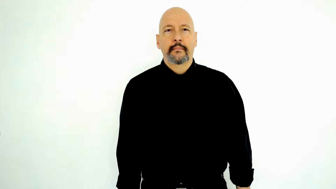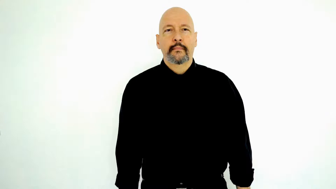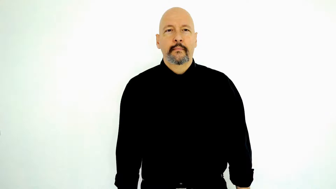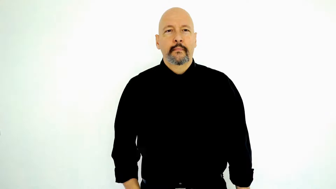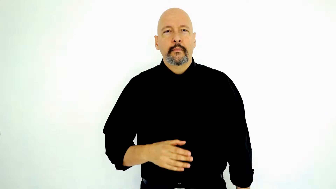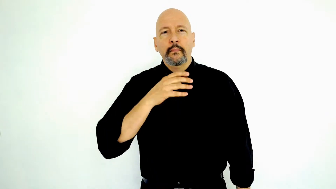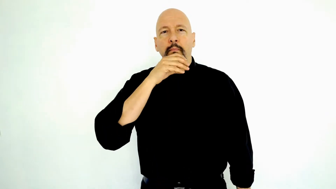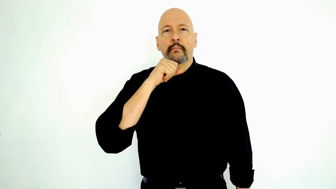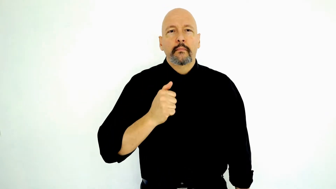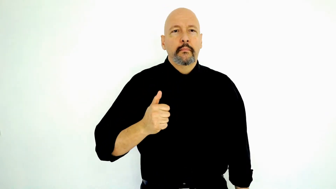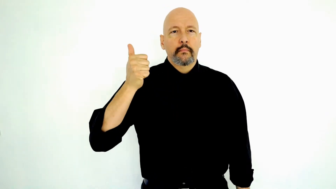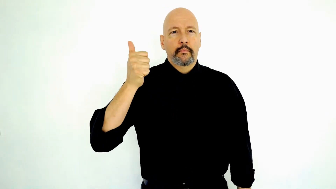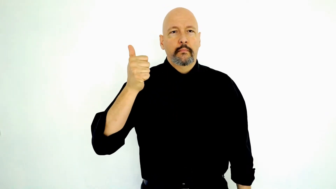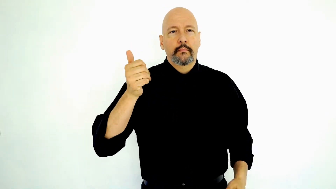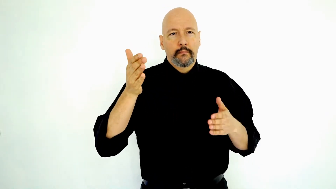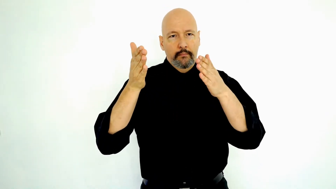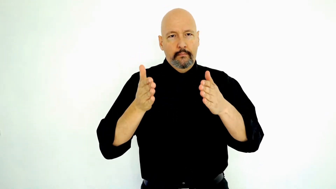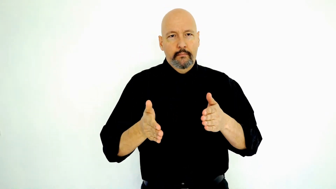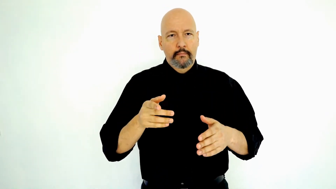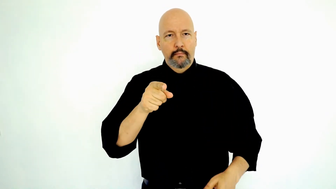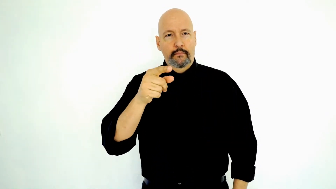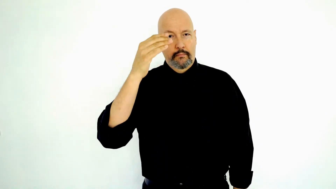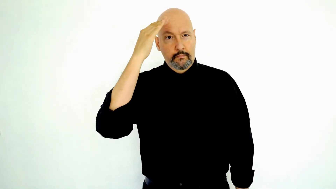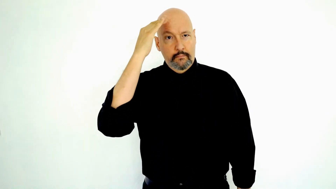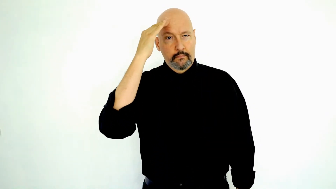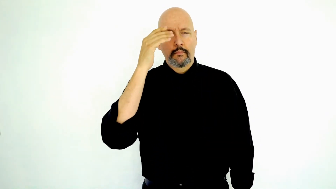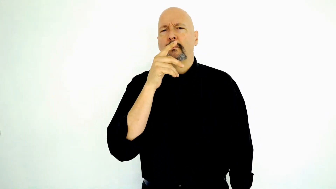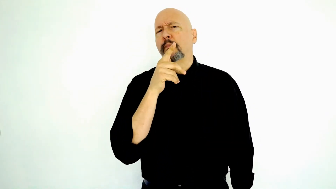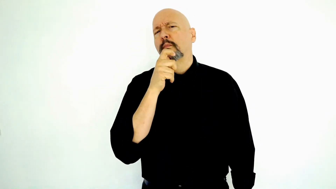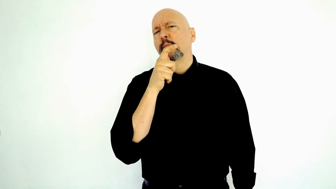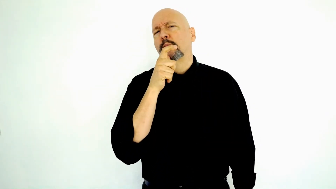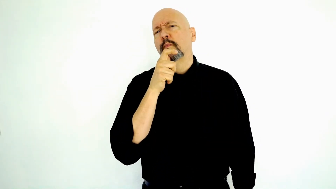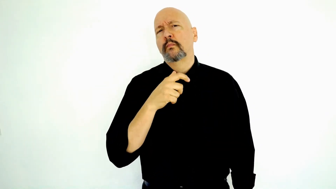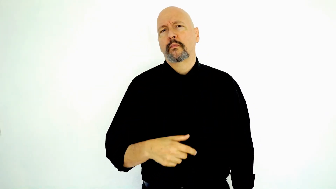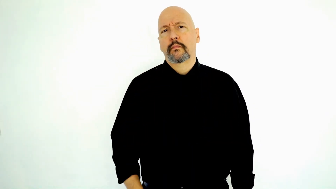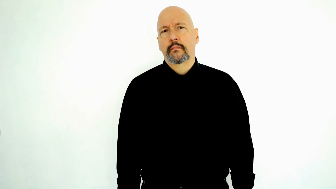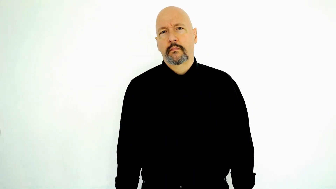OLDEST PERSON YOU KNOW, WHO?